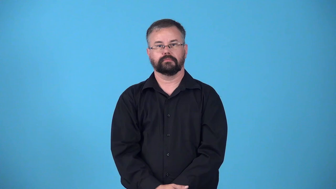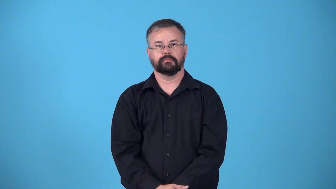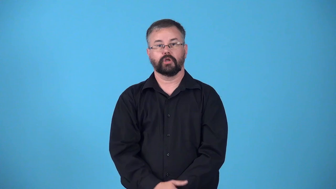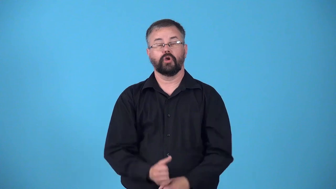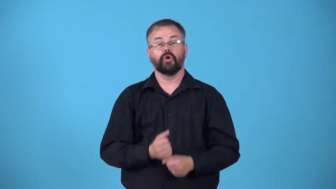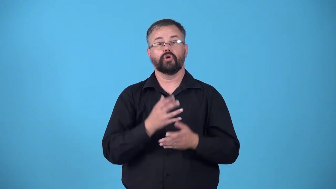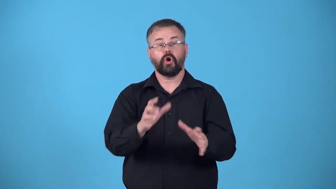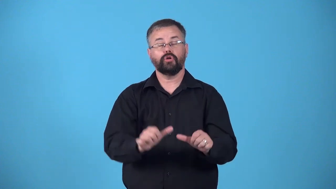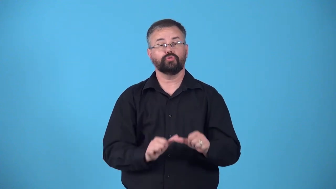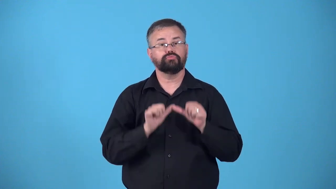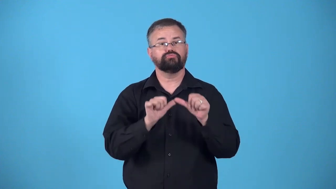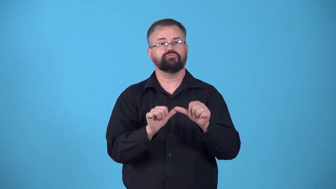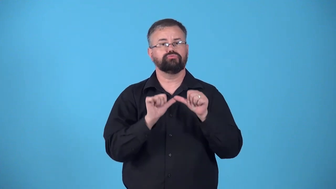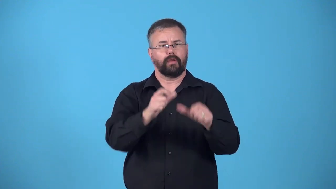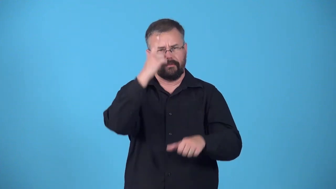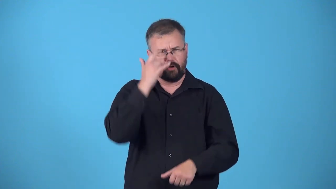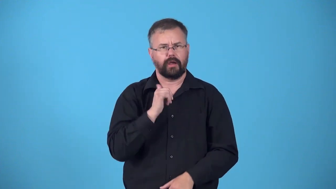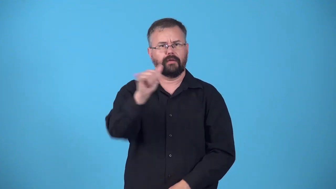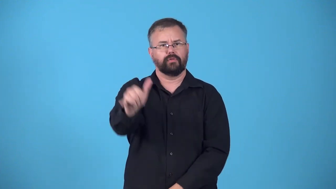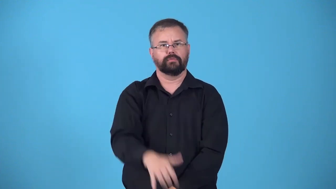eternize